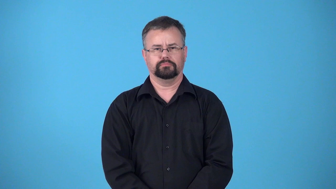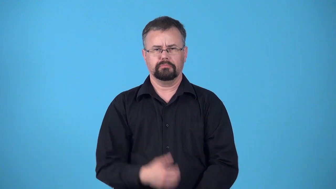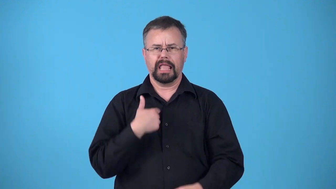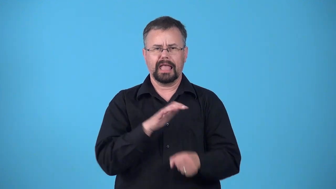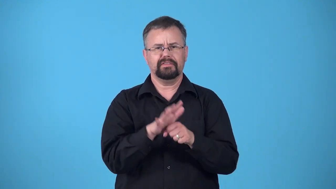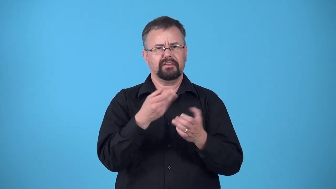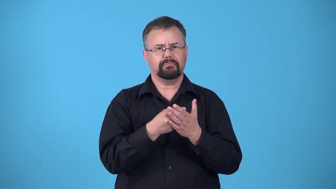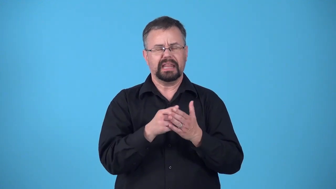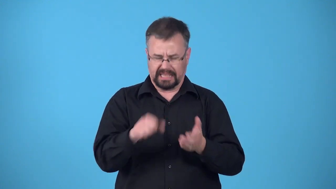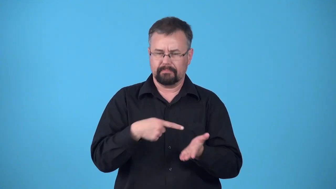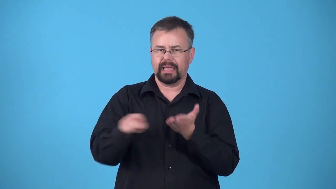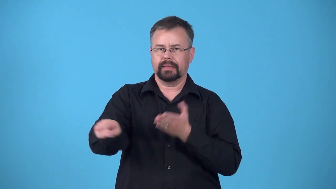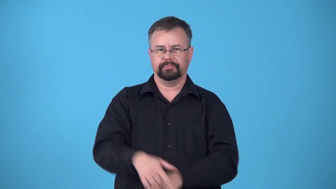cover